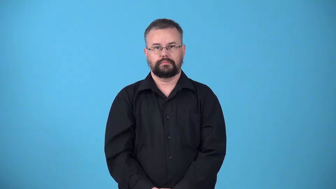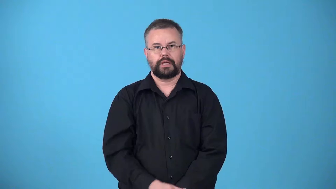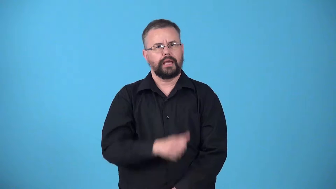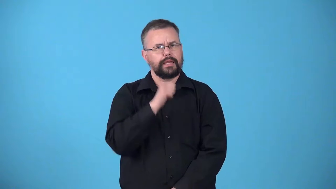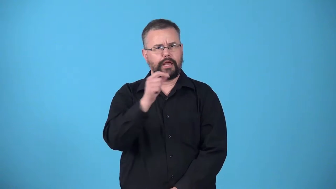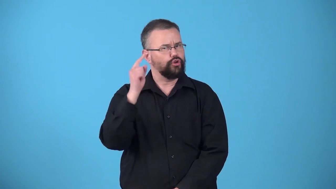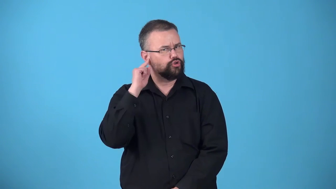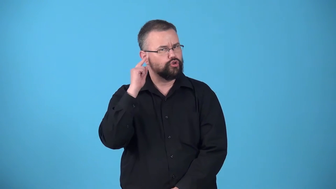unheard